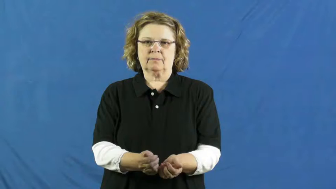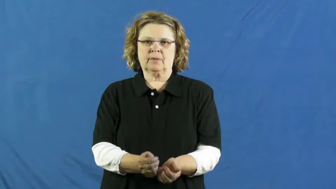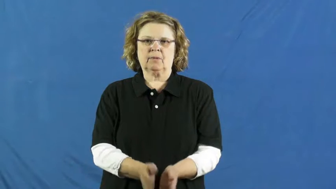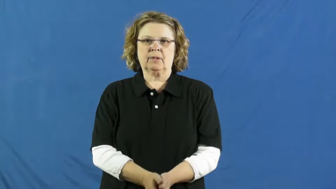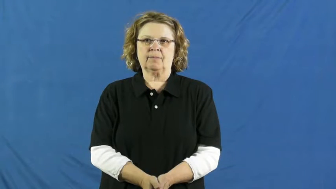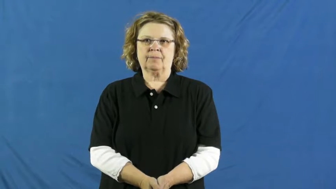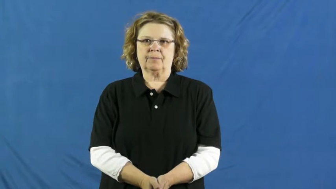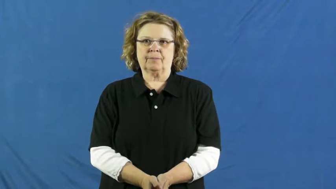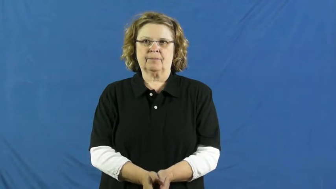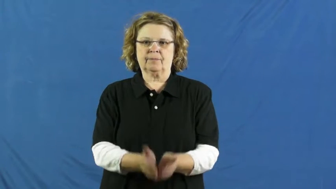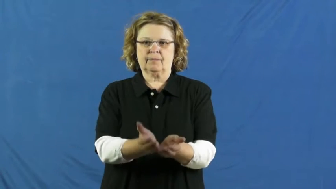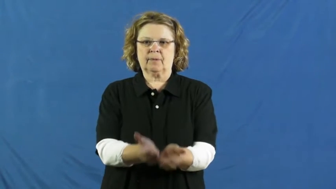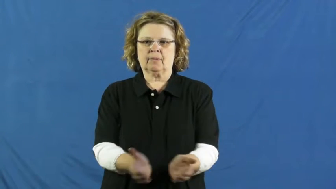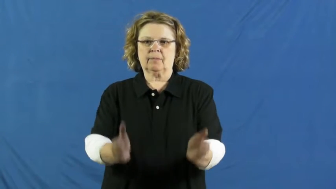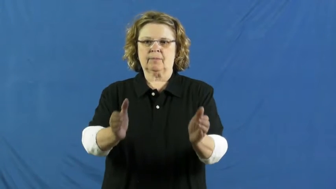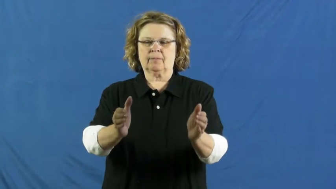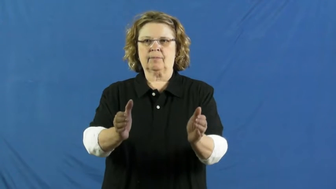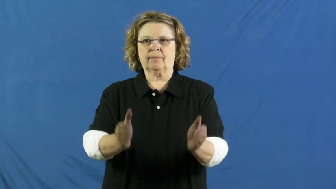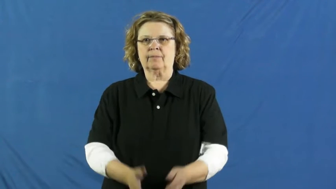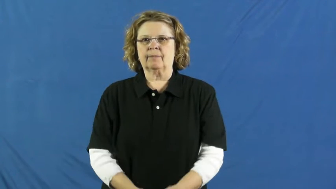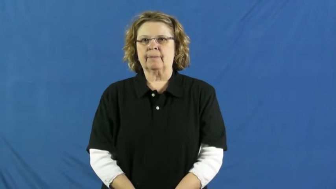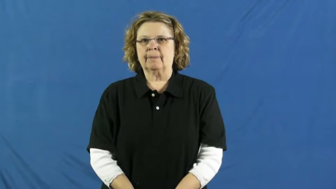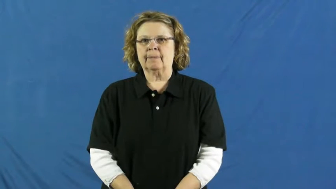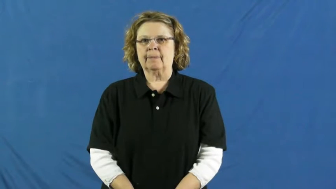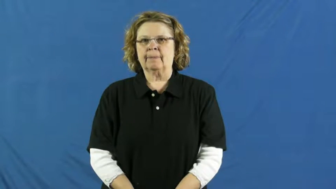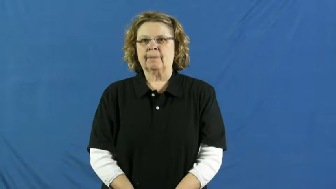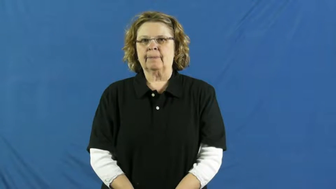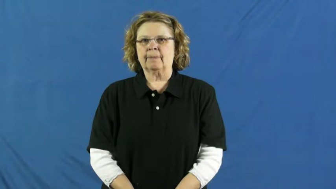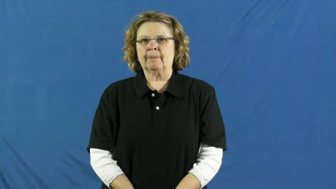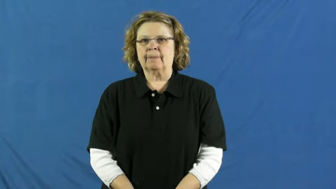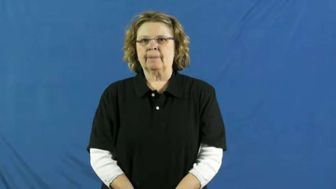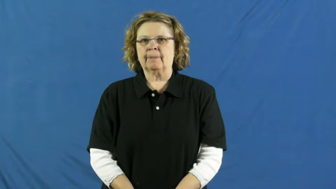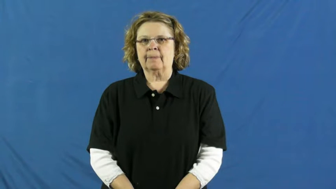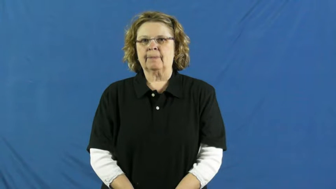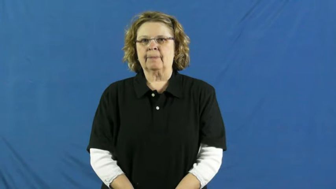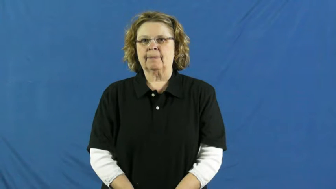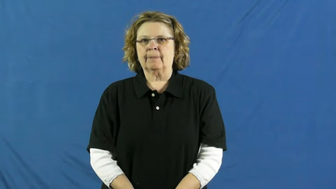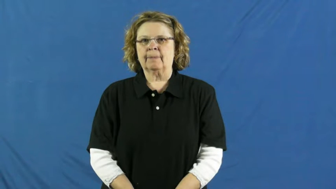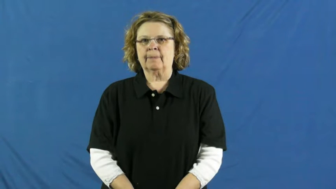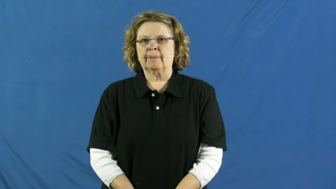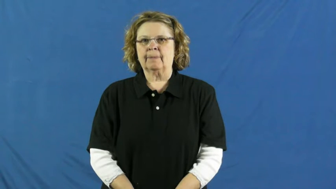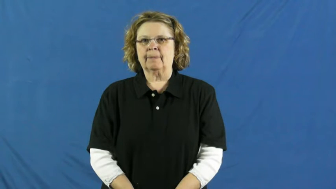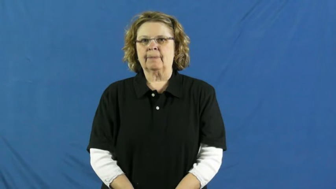bowl-noun